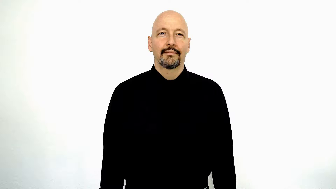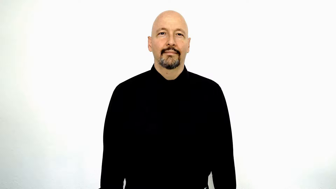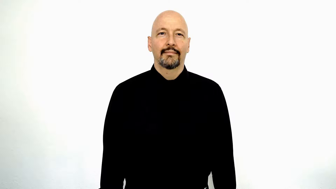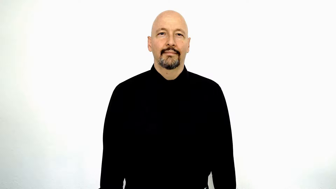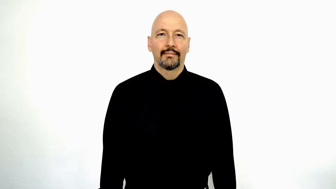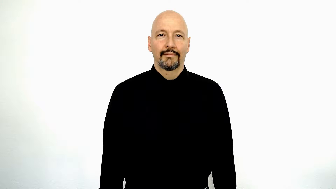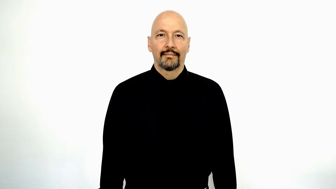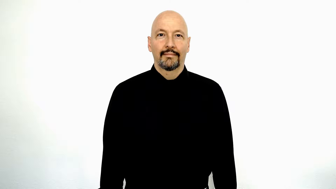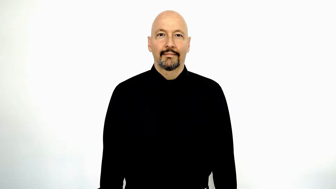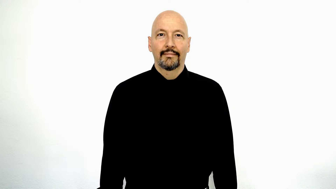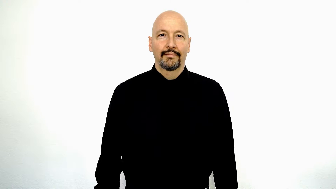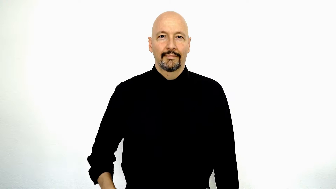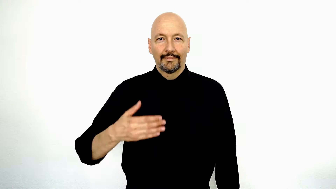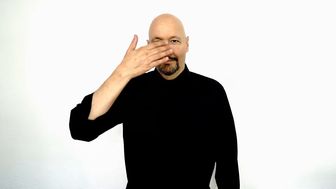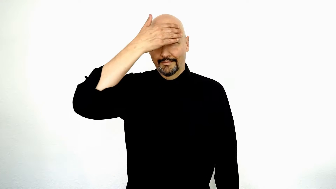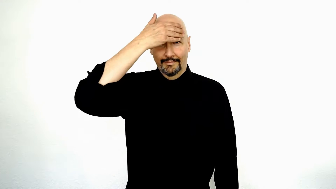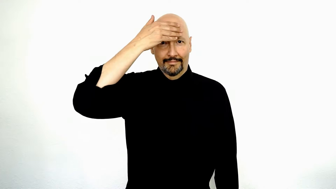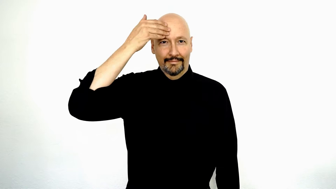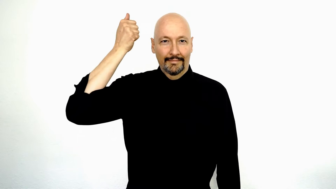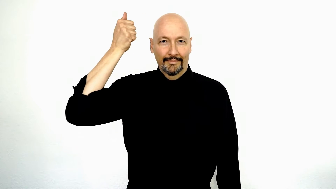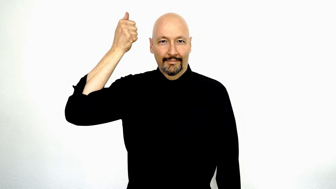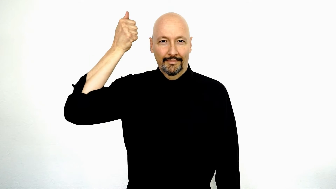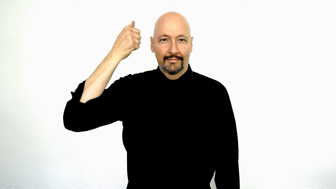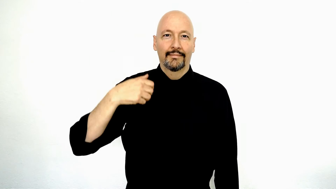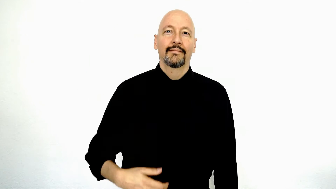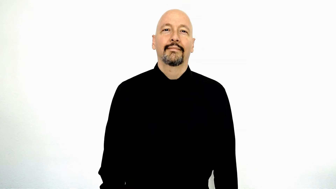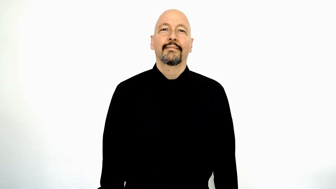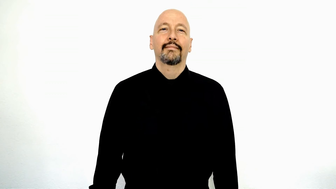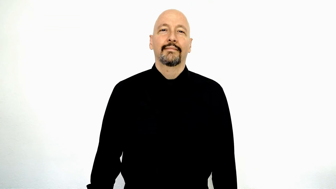forget bent hand version forgot